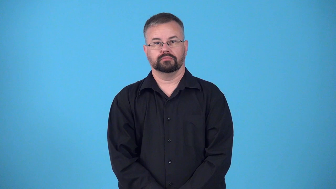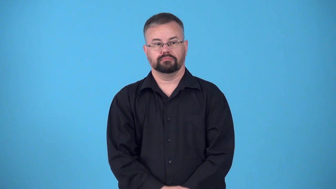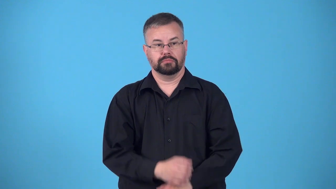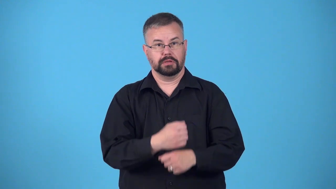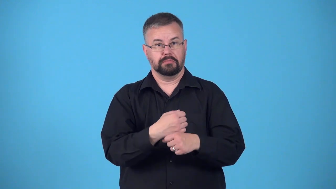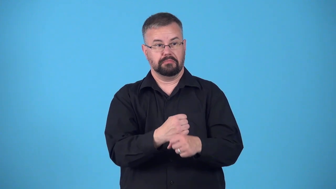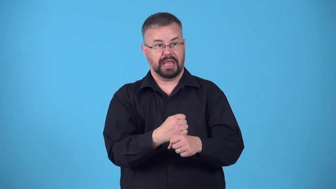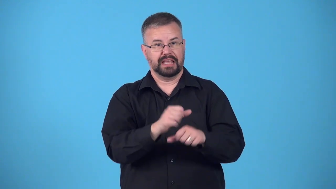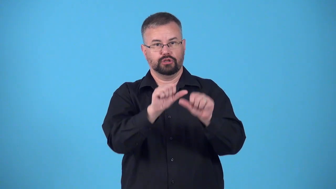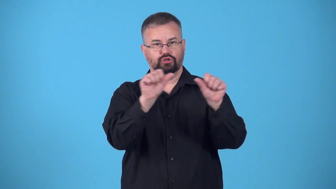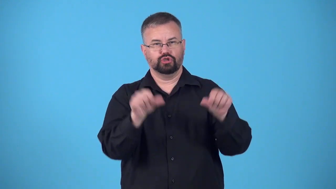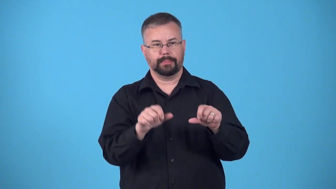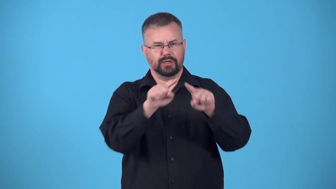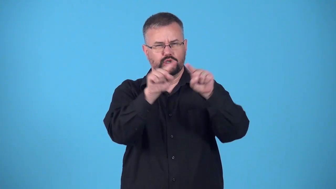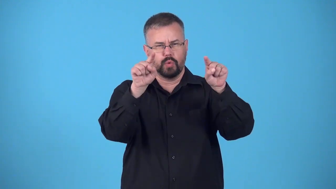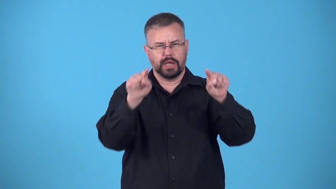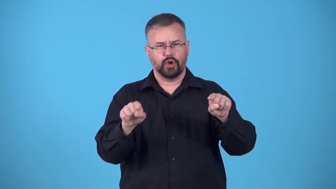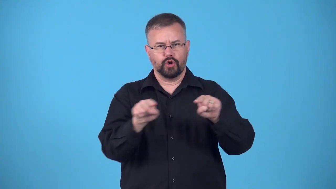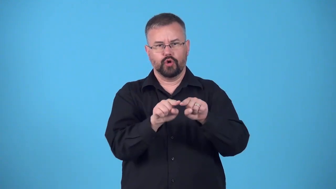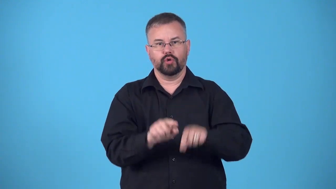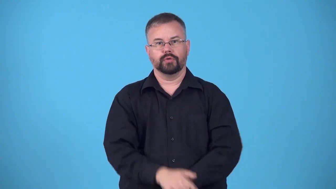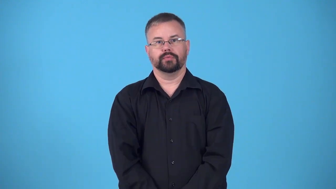square off the shape